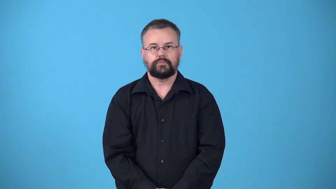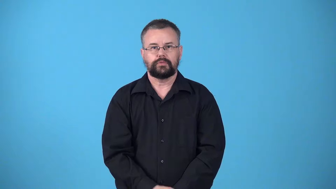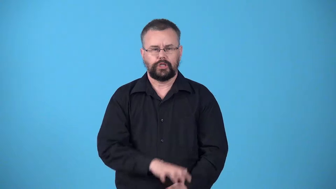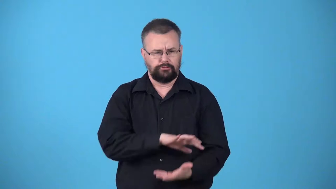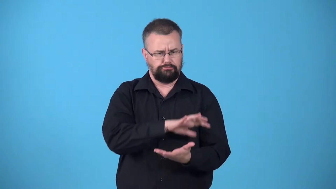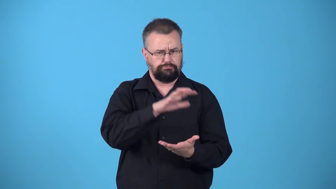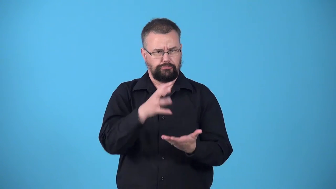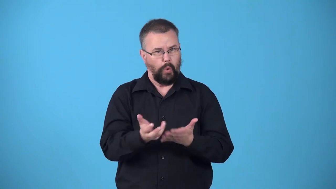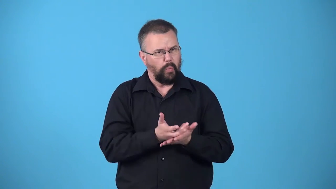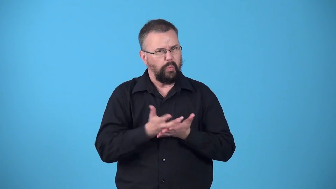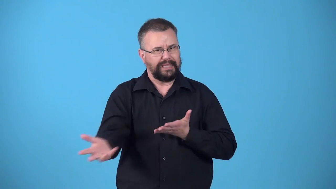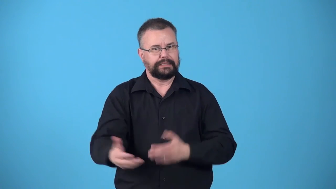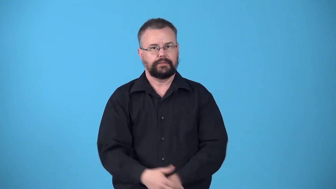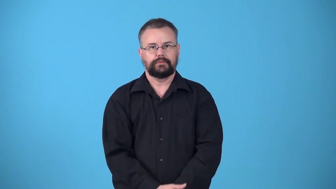wastage-amount wasted